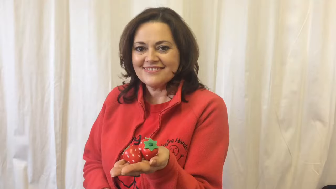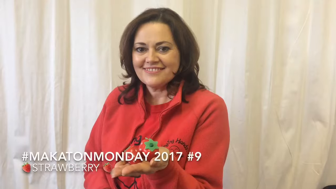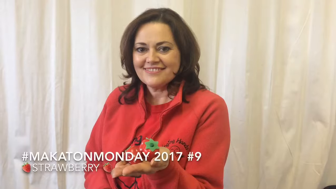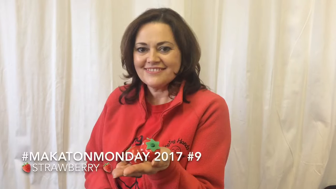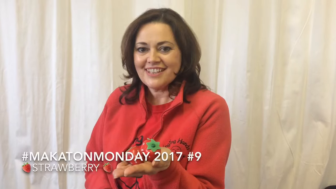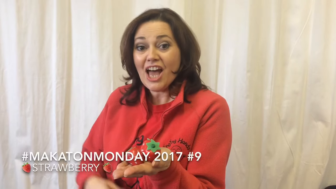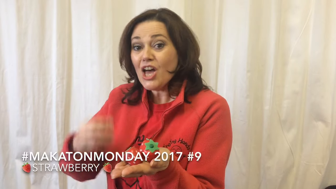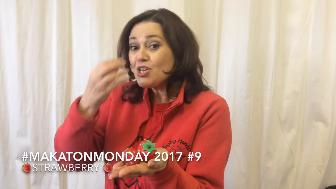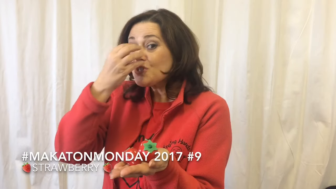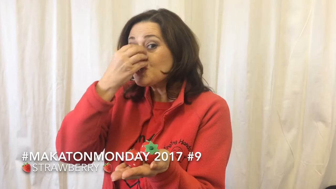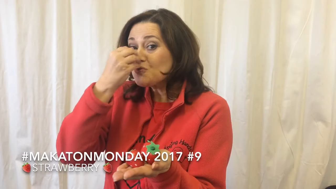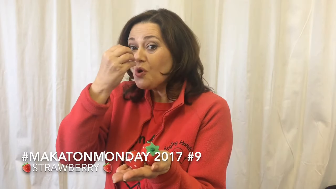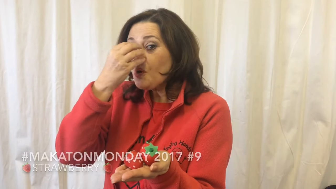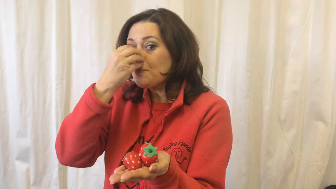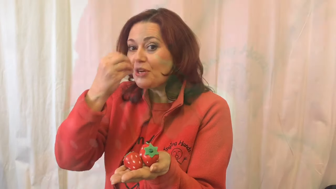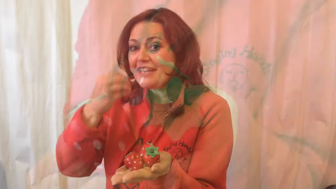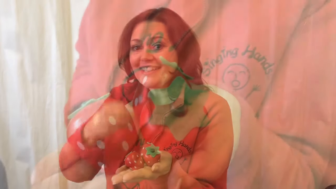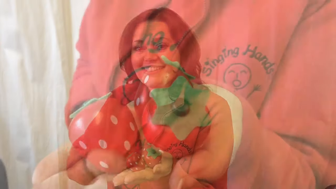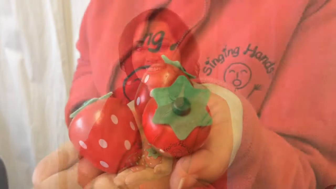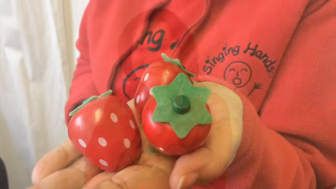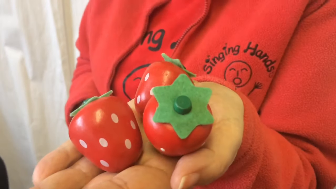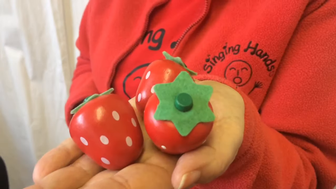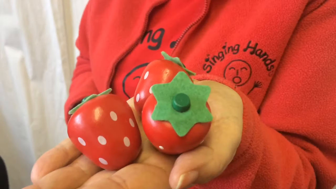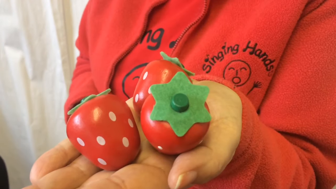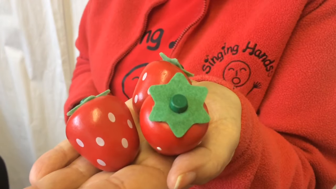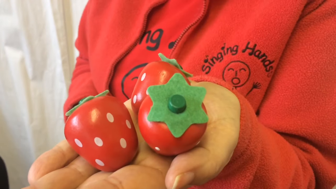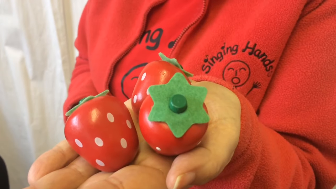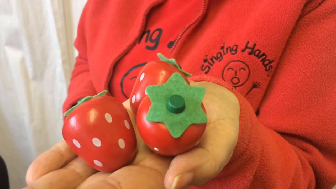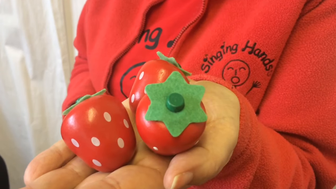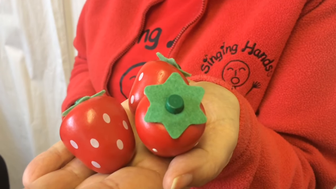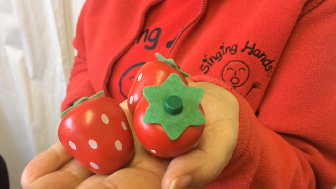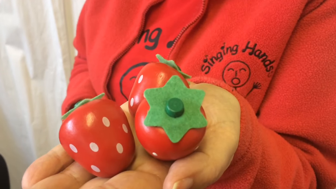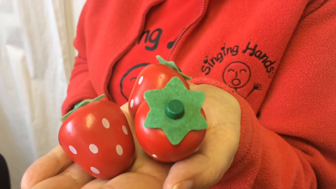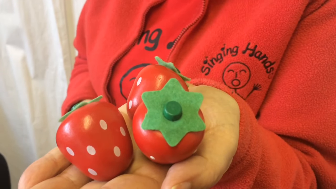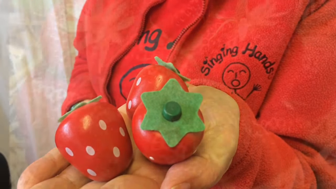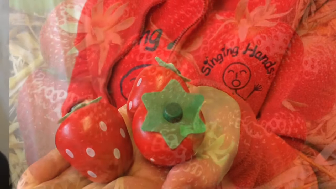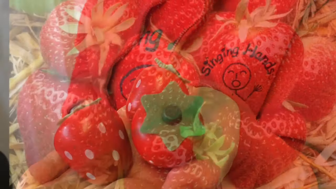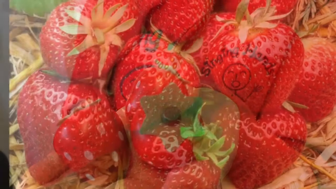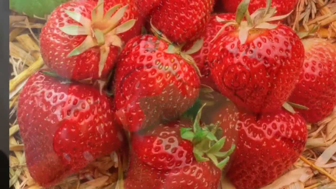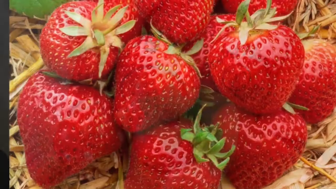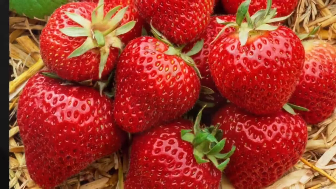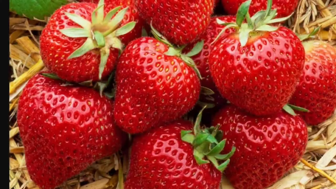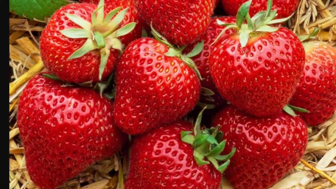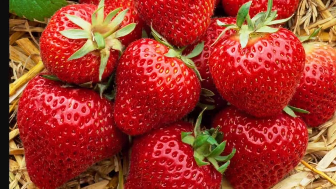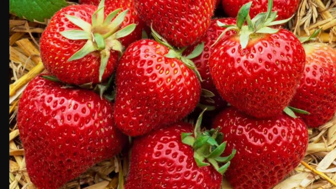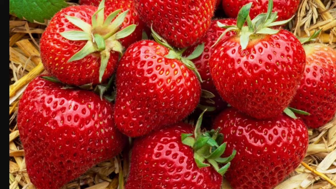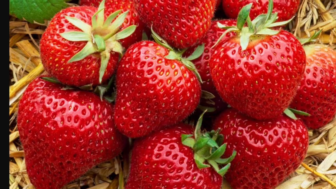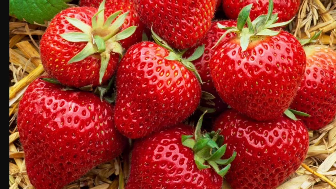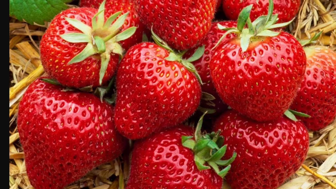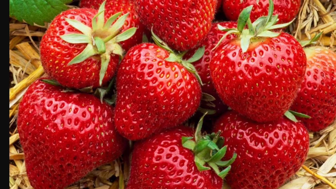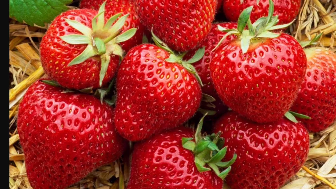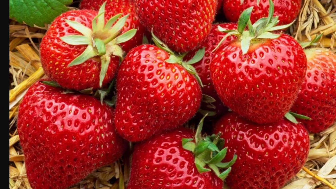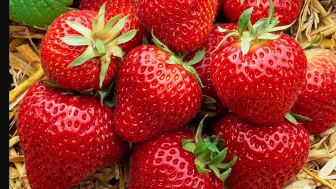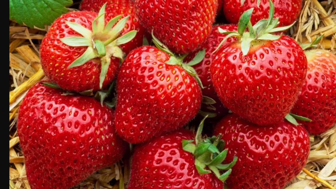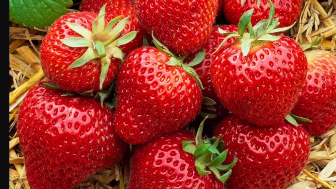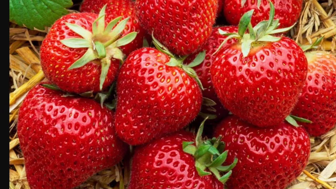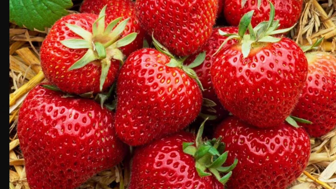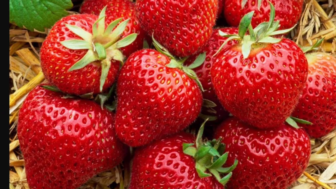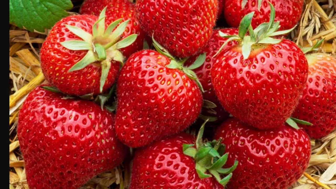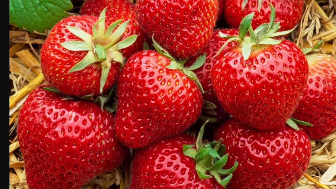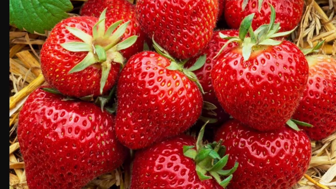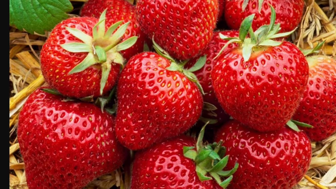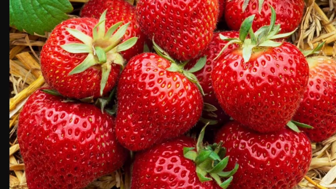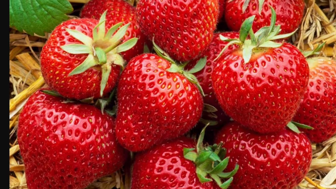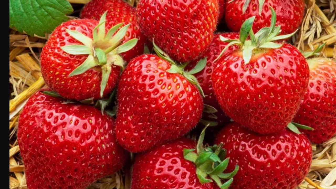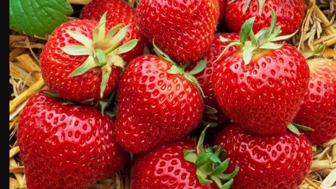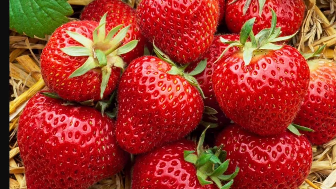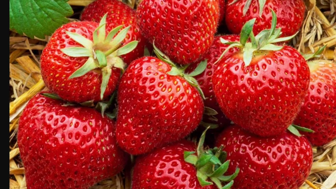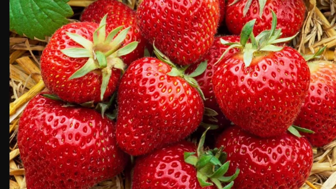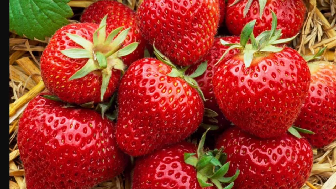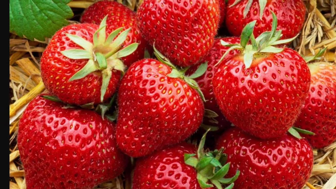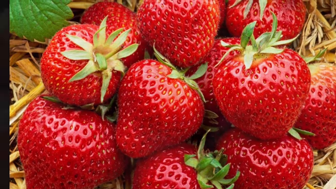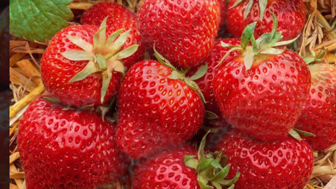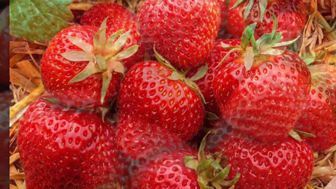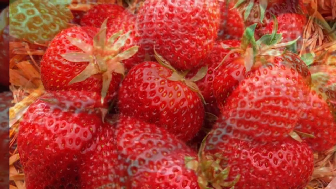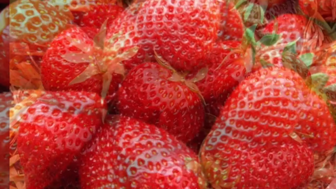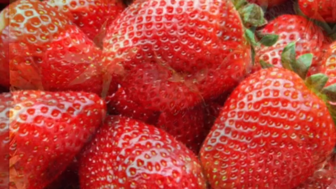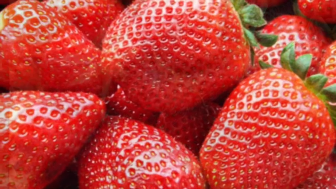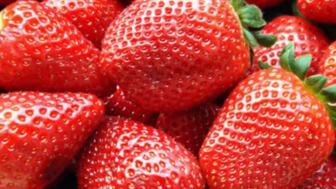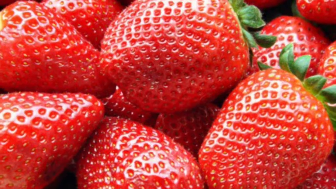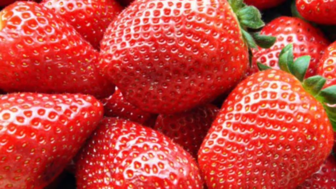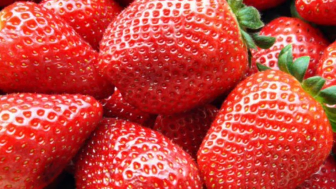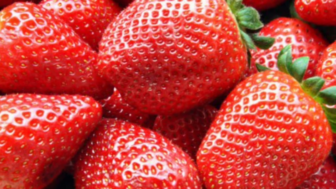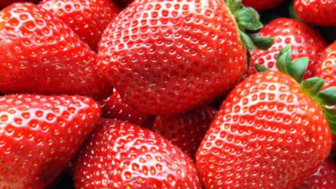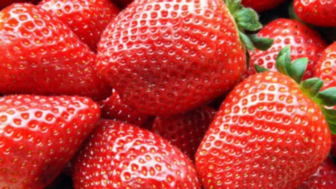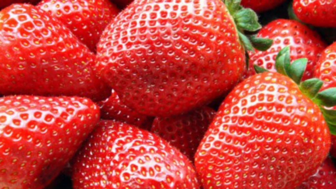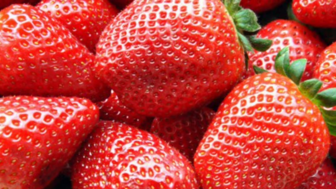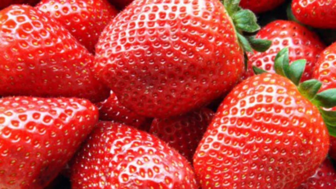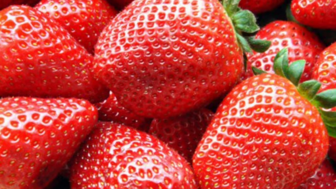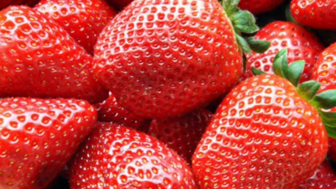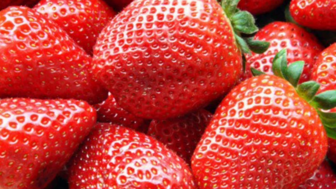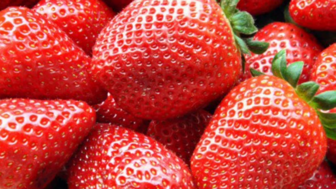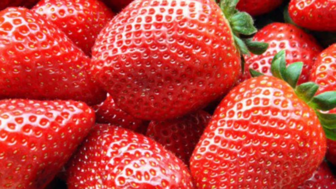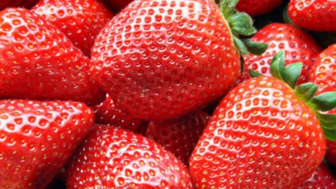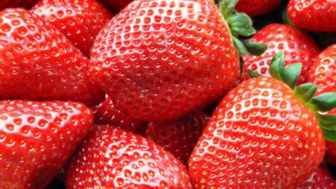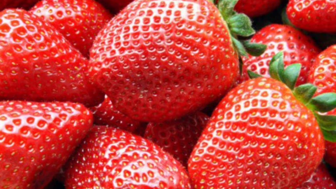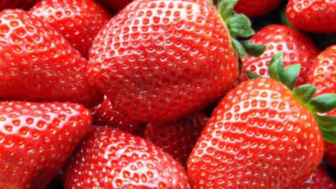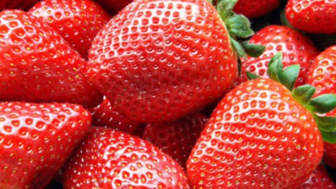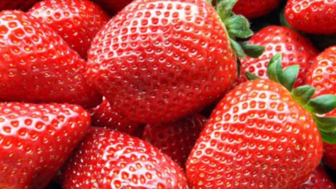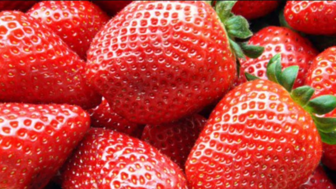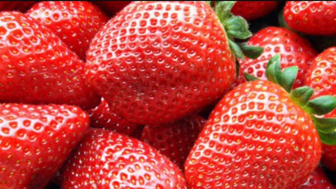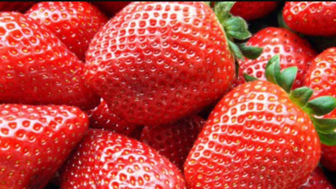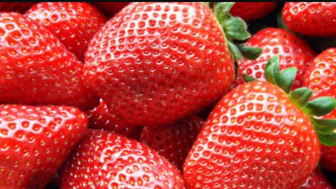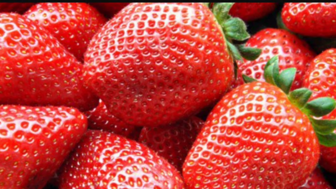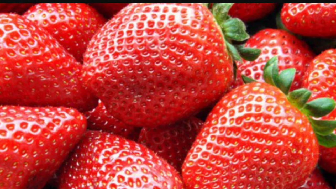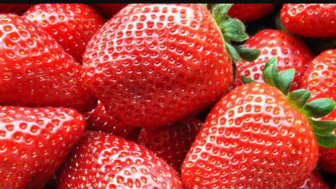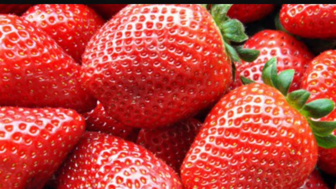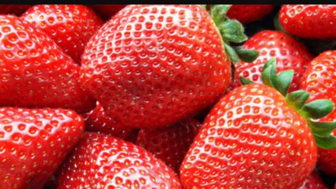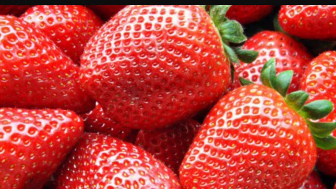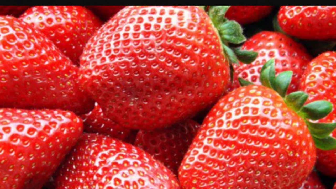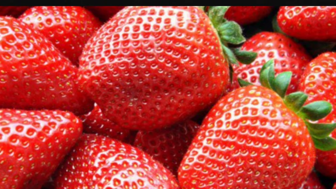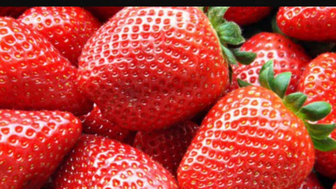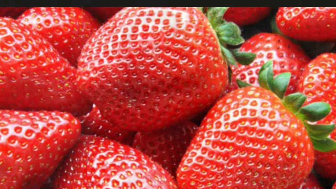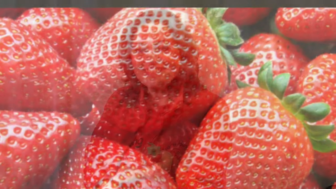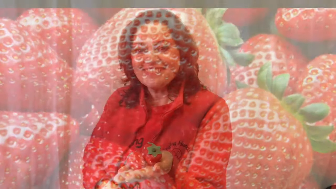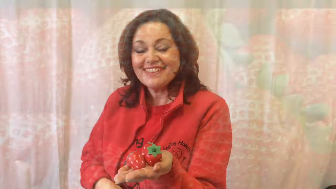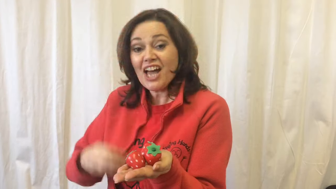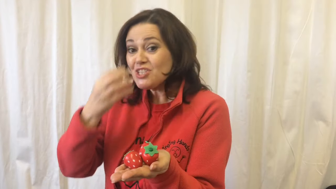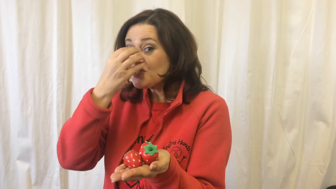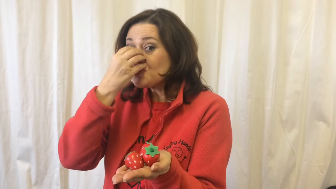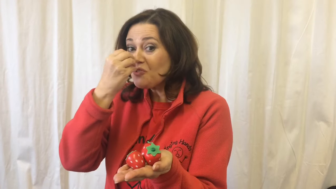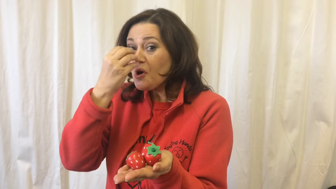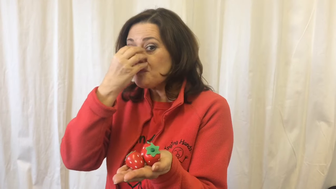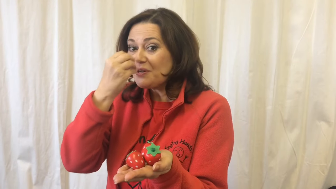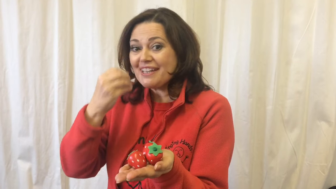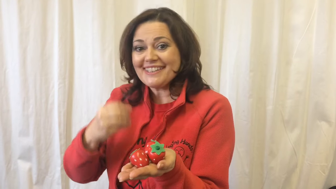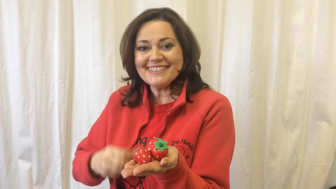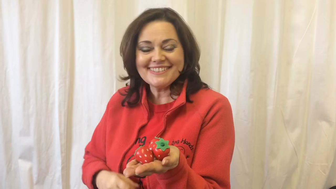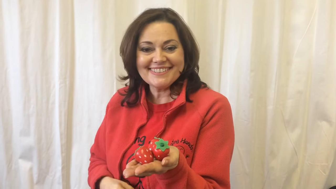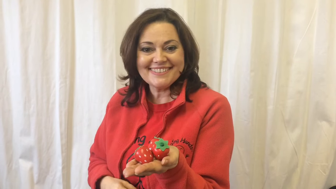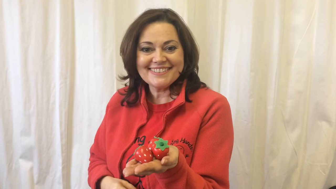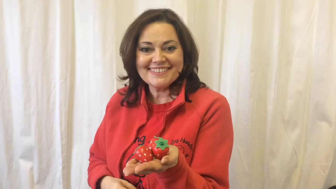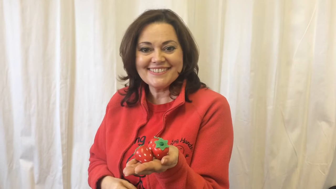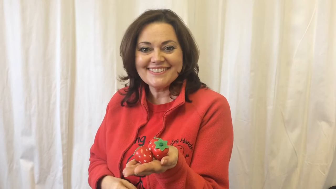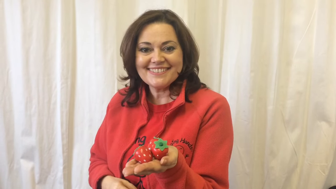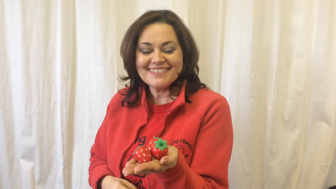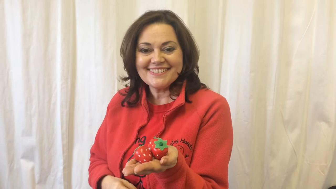STRAWBERRY